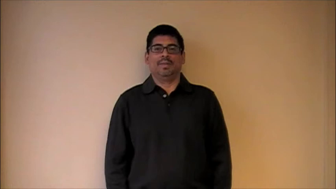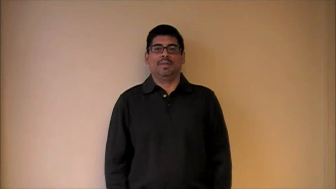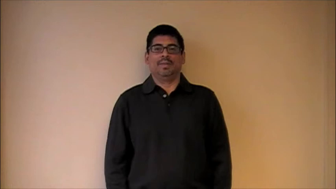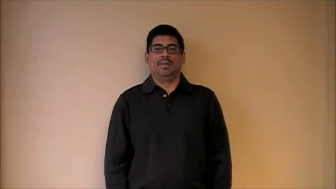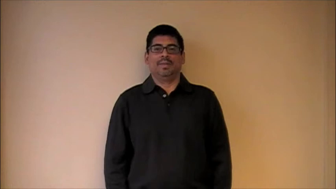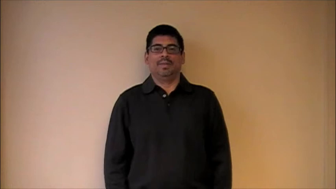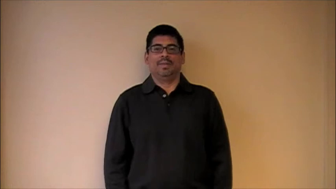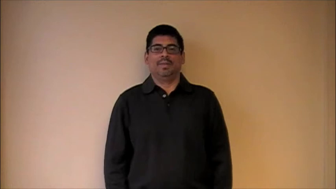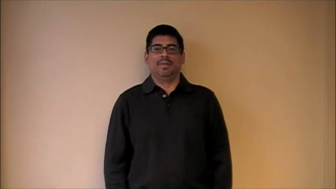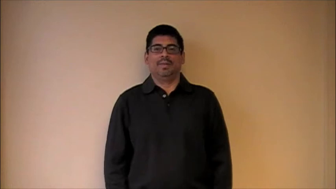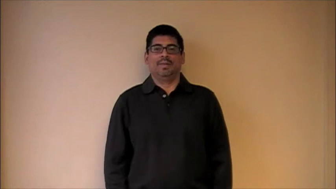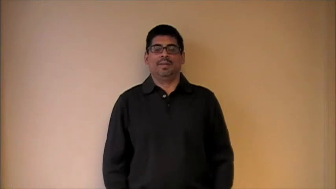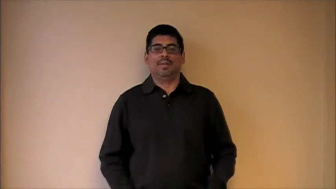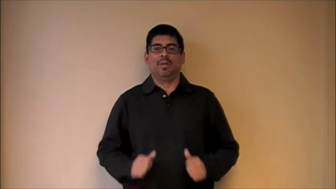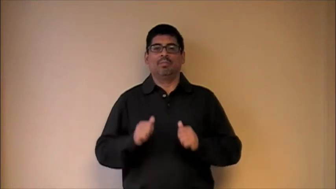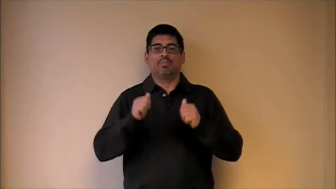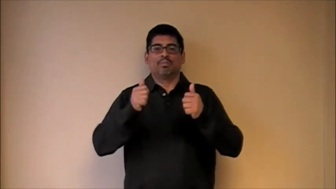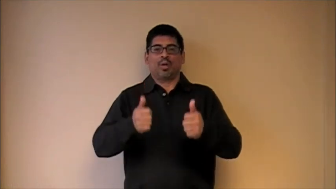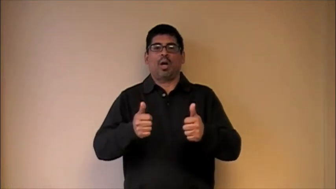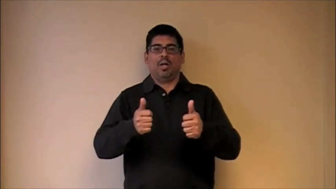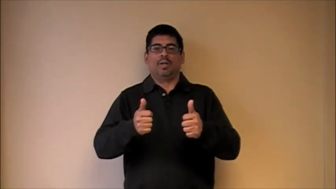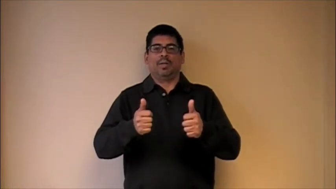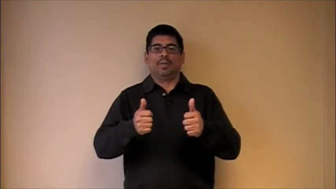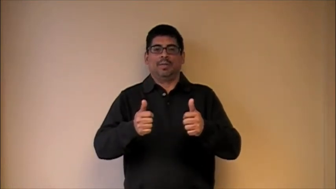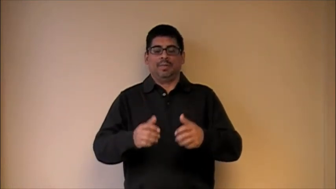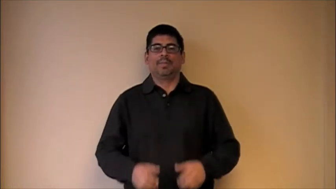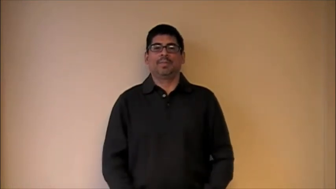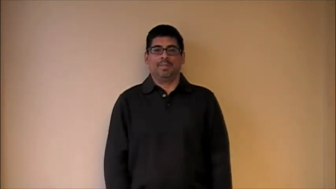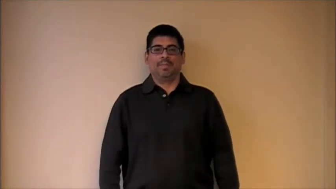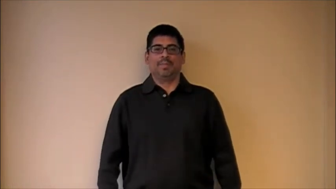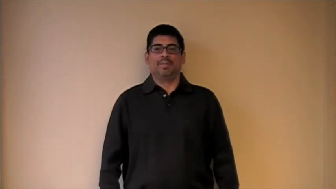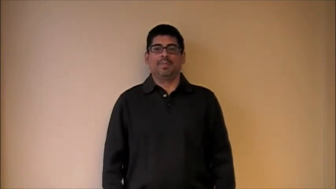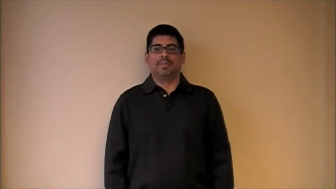Prague